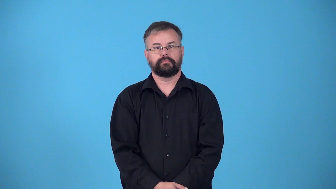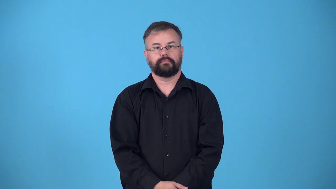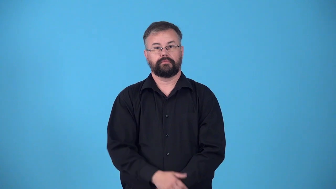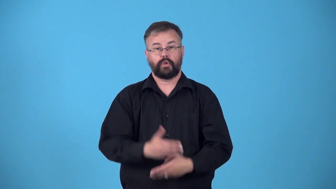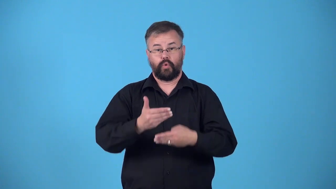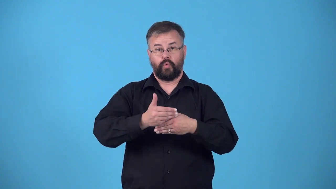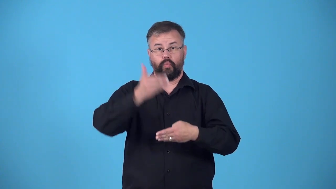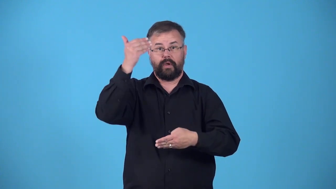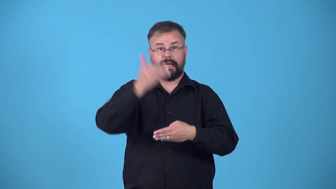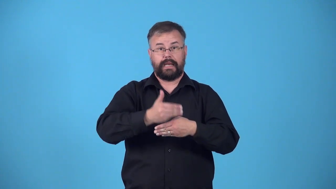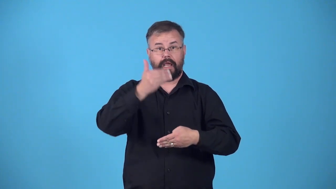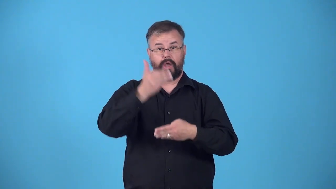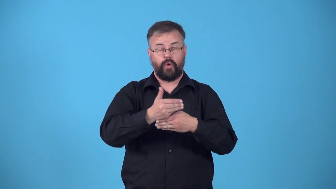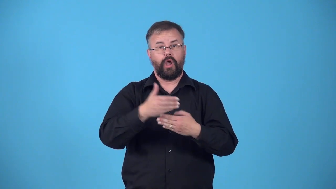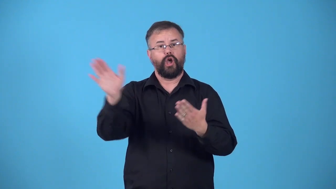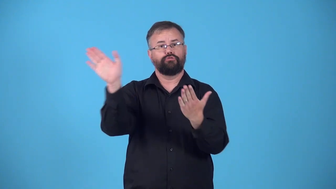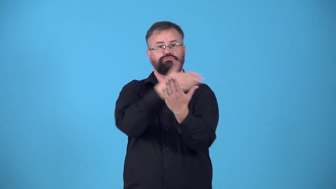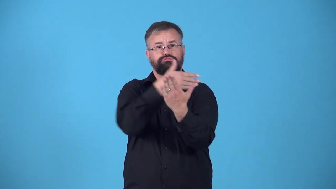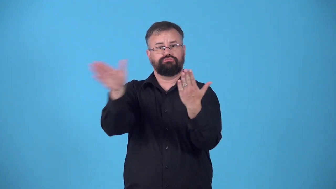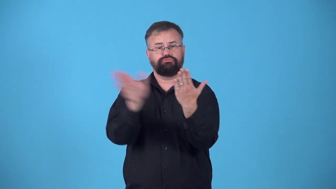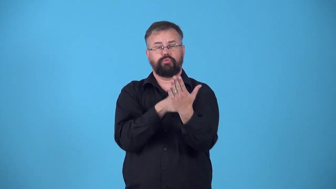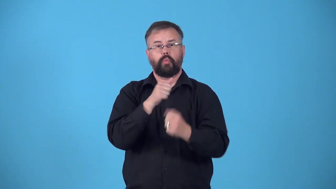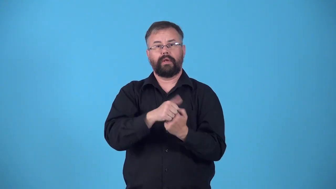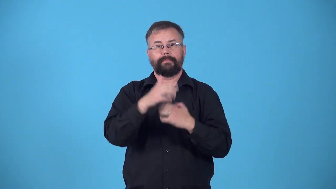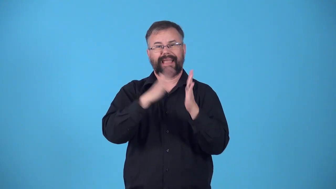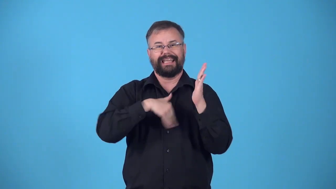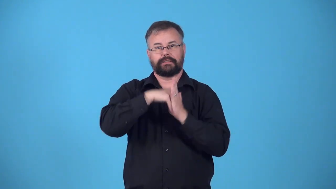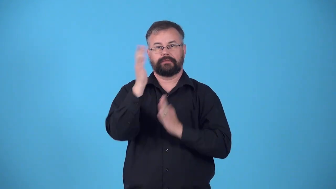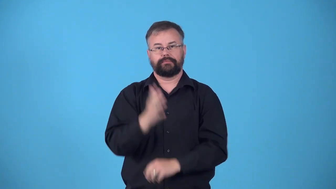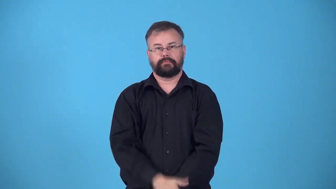paint in, paint up, paint over